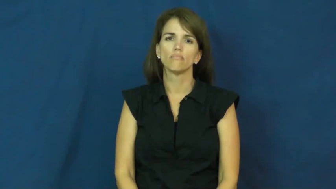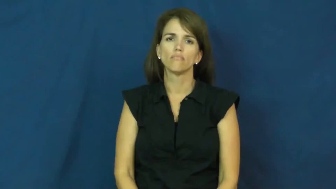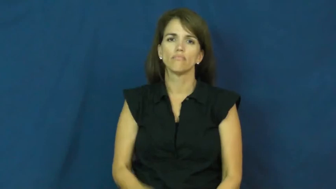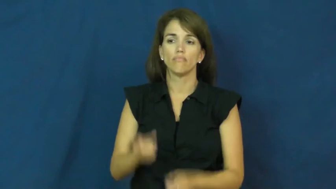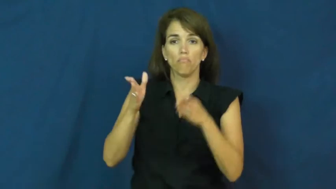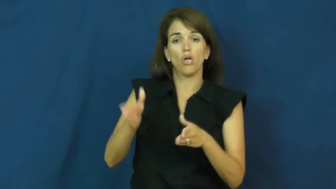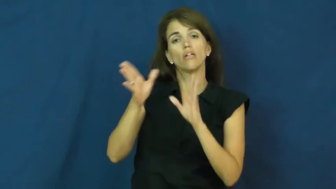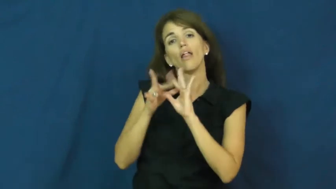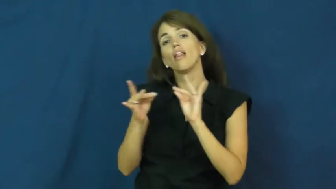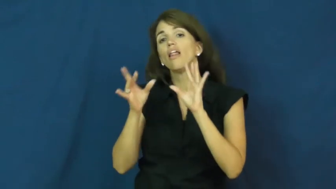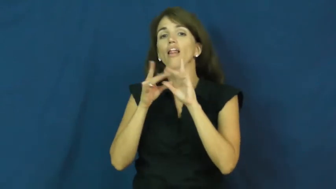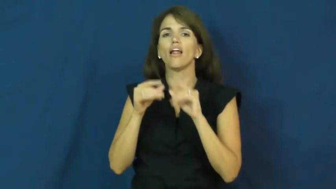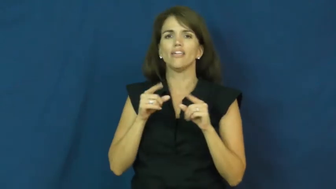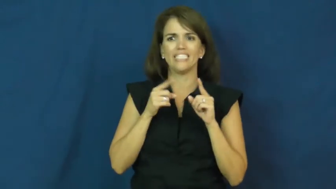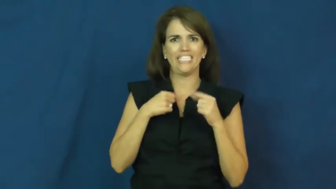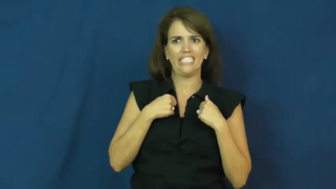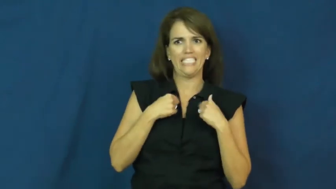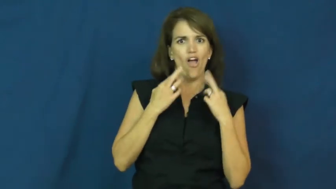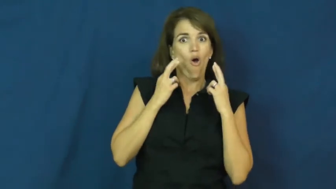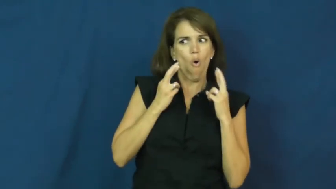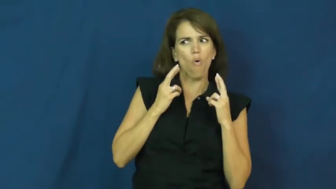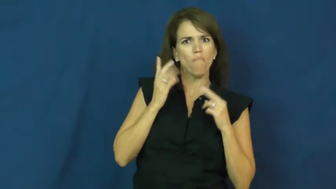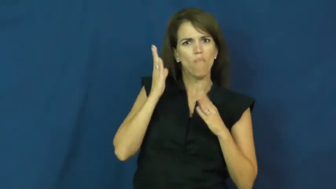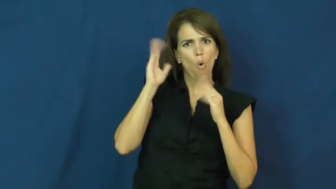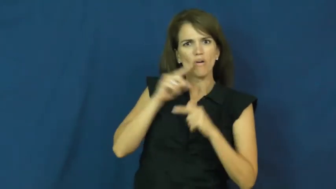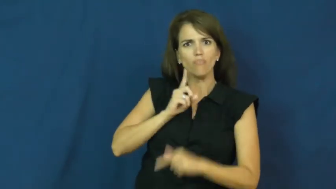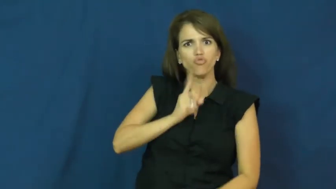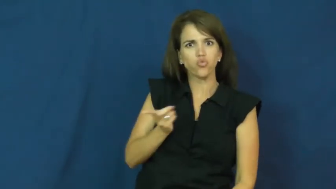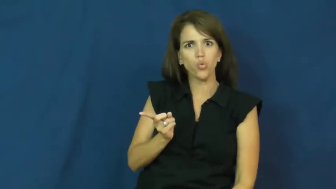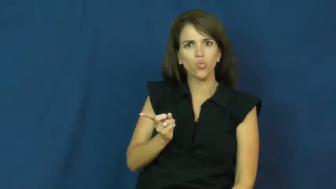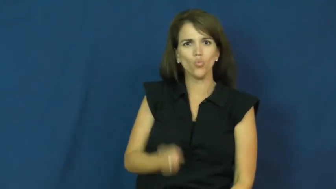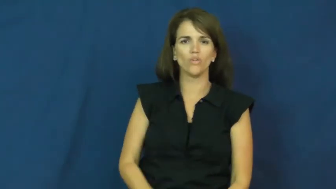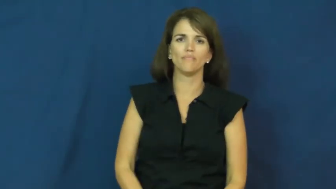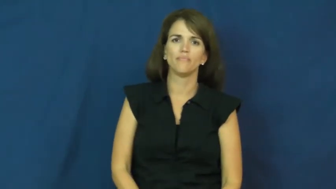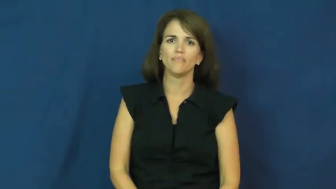from your lips to god's ears